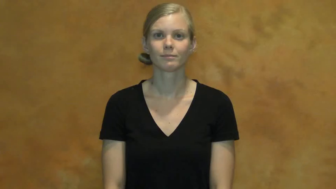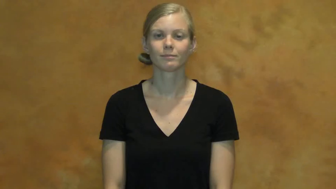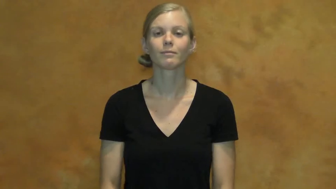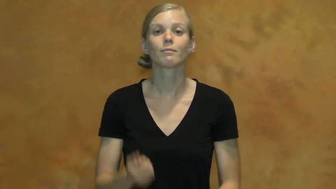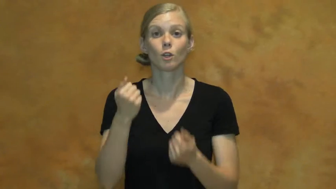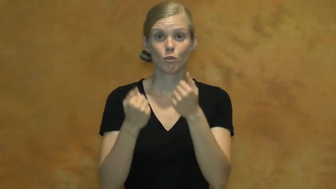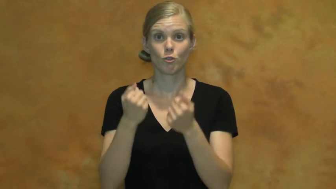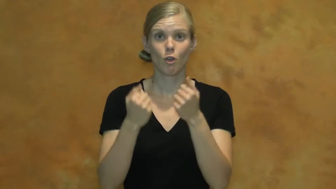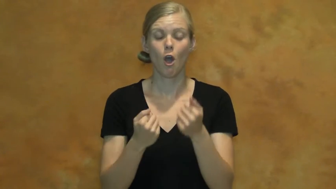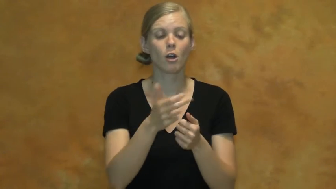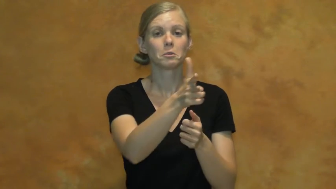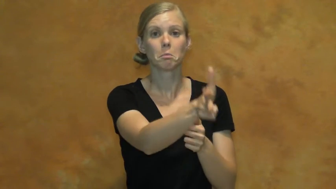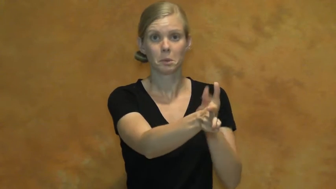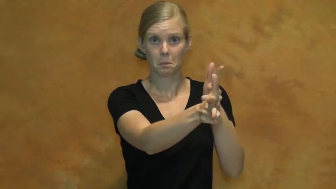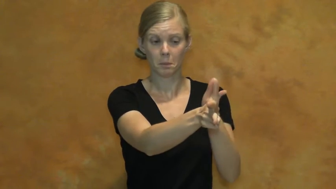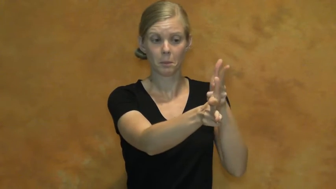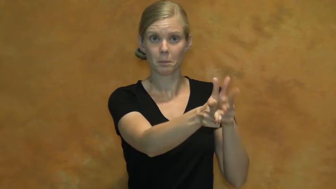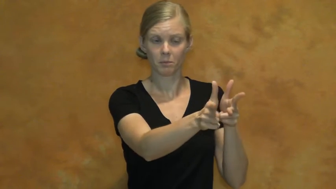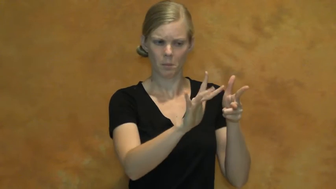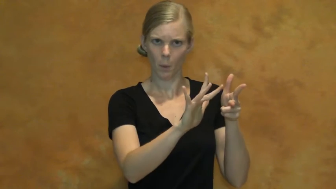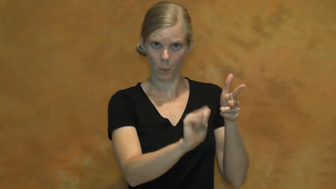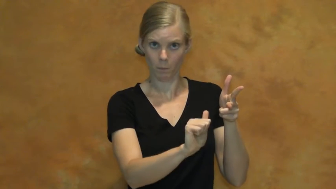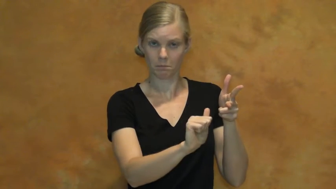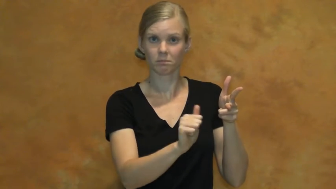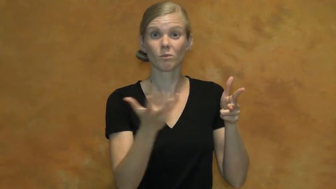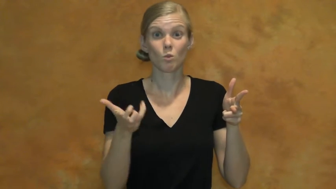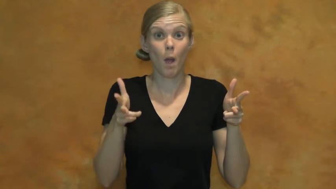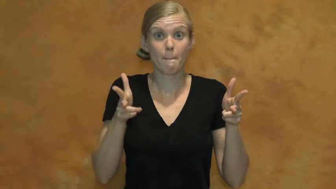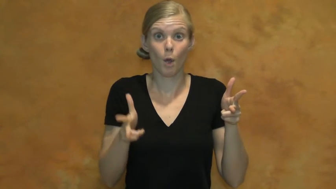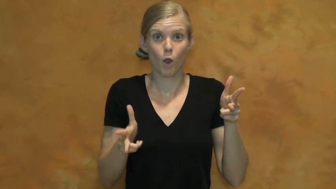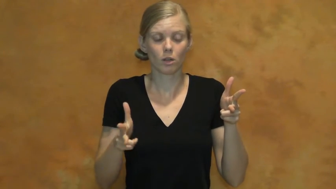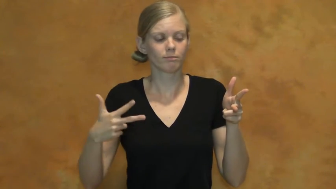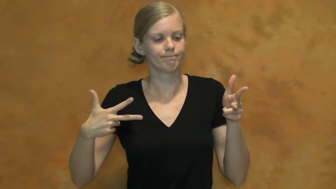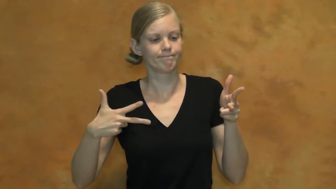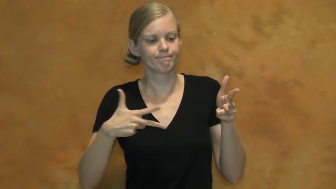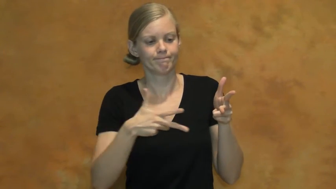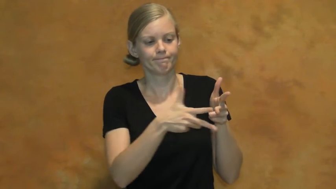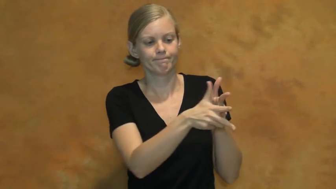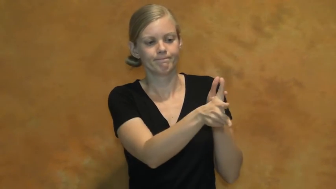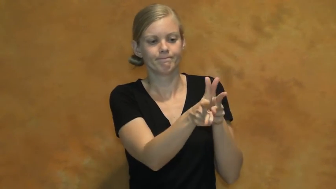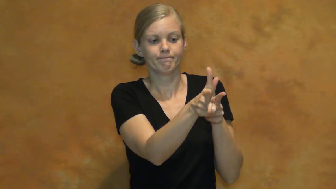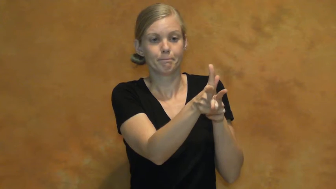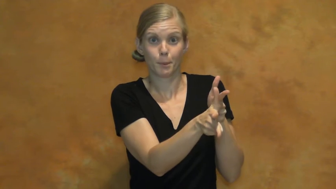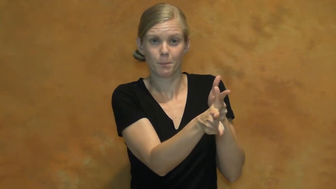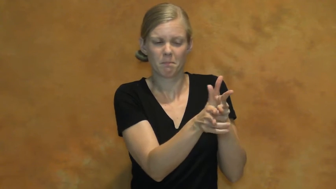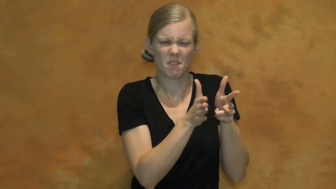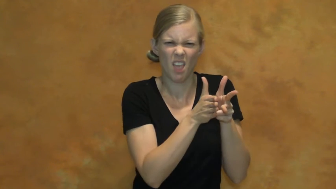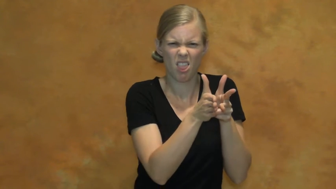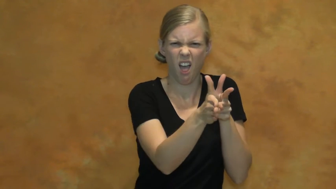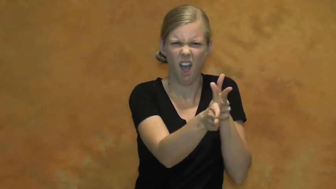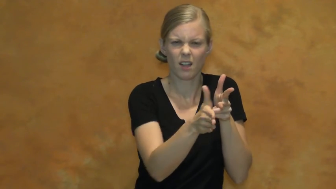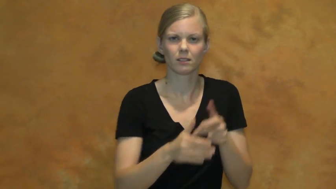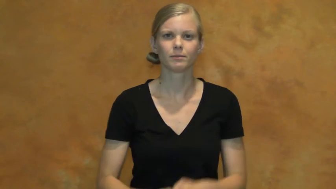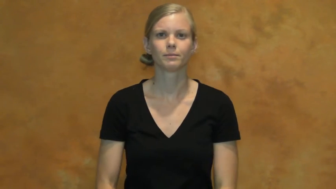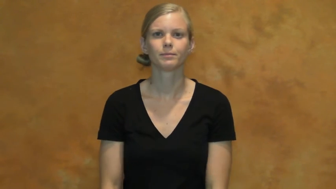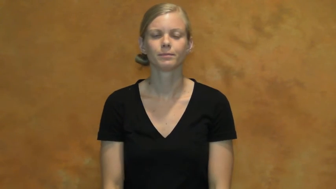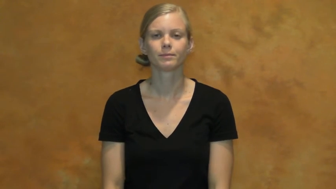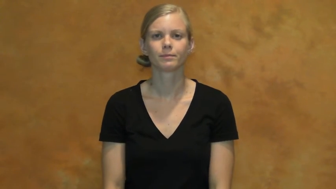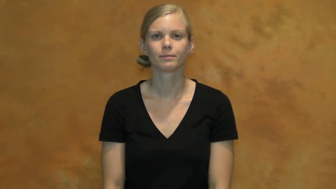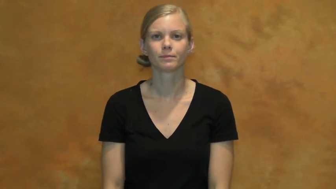parallel parking